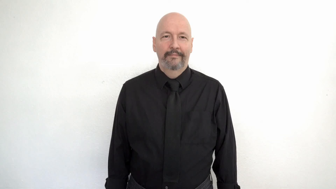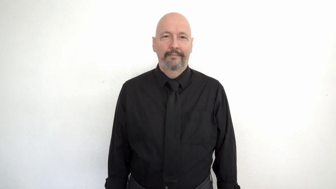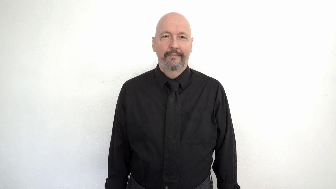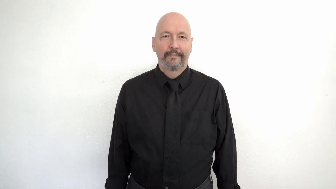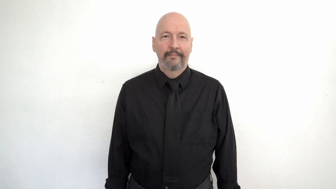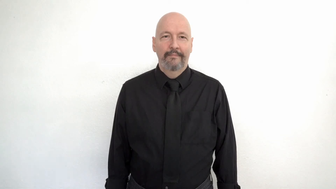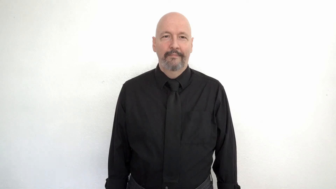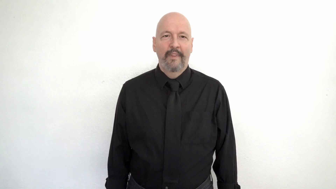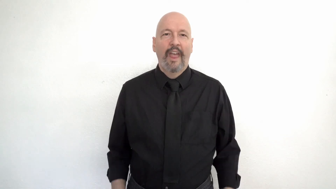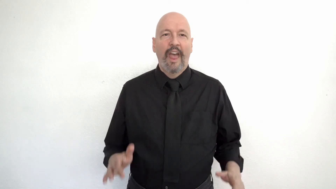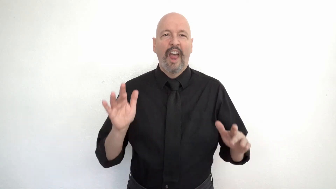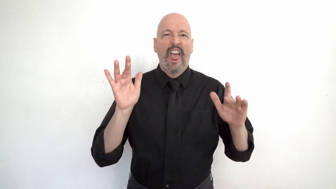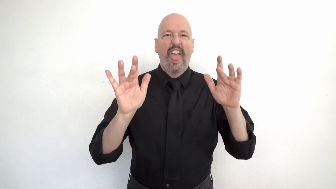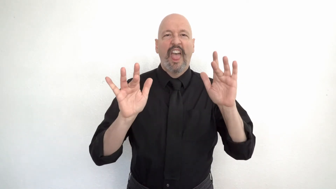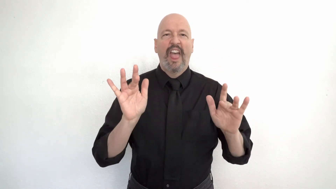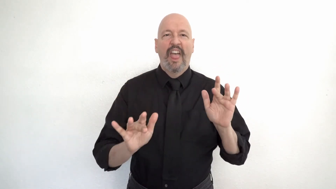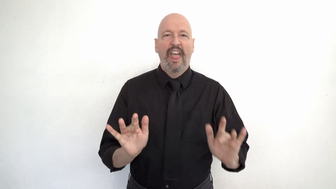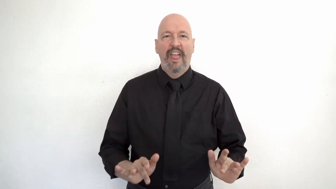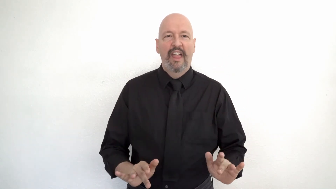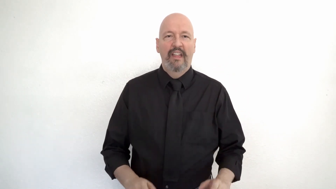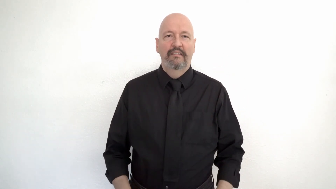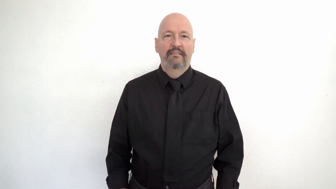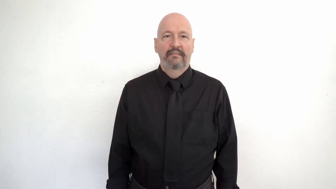MOLEST / molestation / abuse-(version) / unwanted-touching